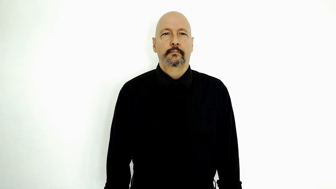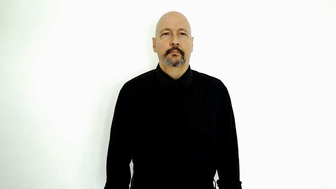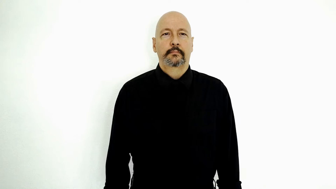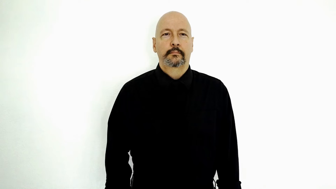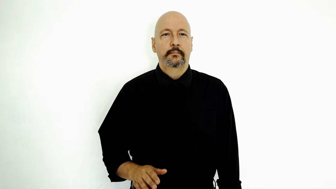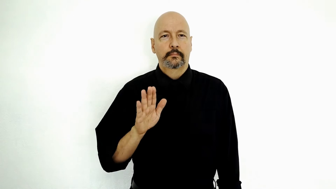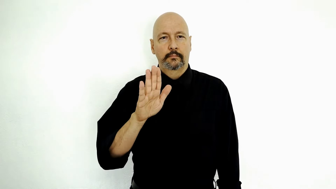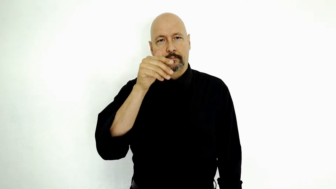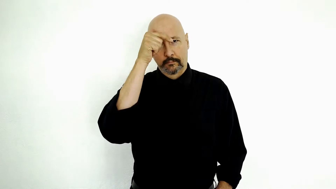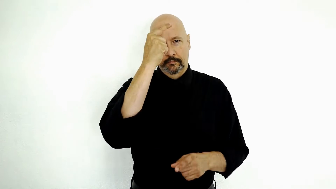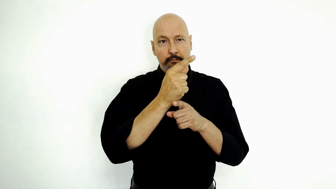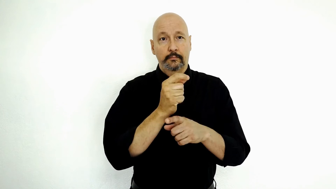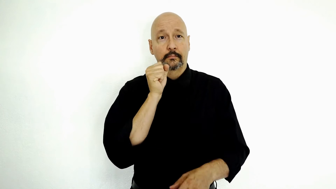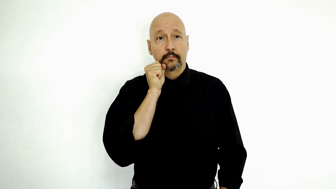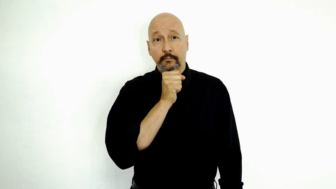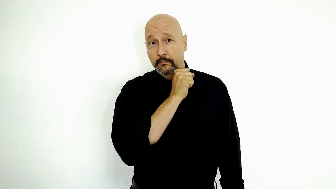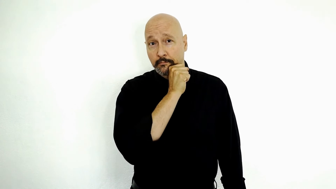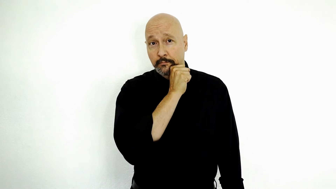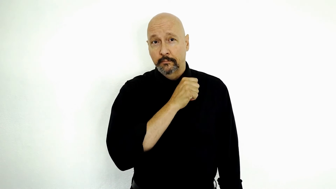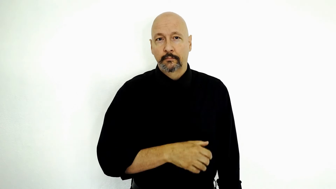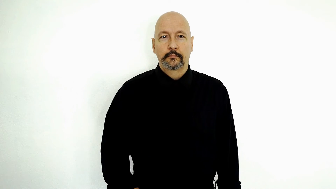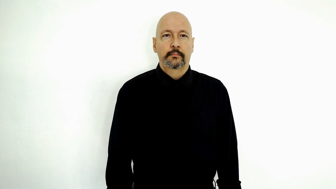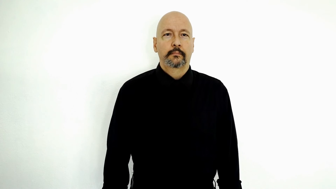YOUR BROTHER SINGLE?-[chin-version-initialized]